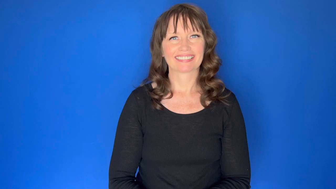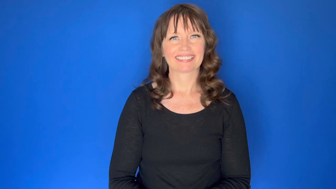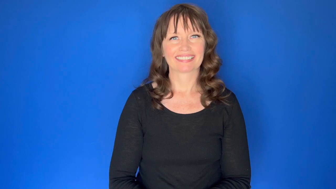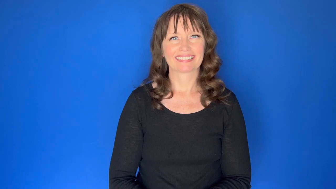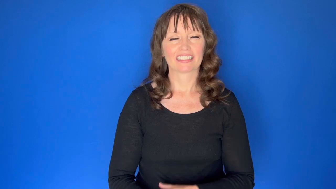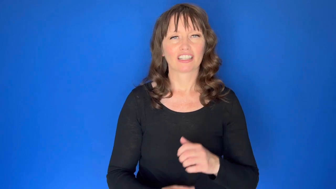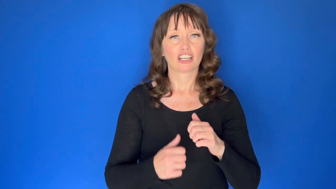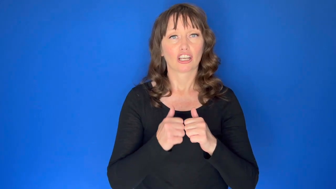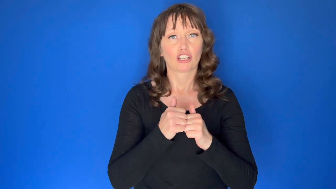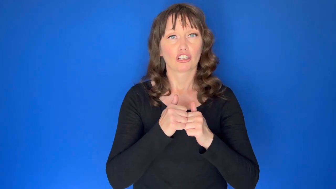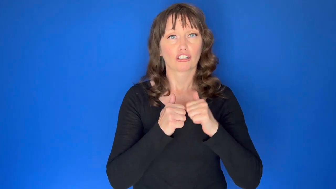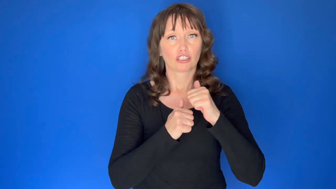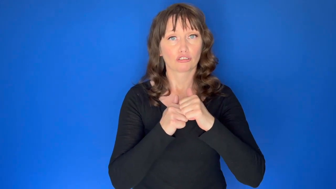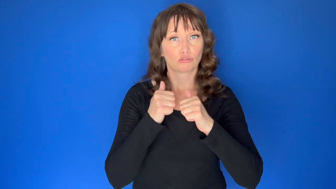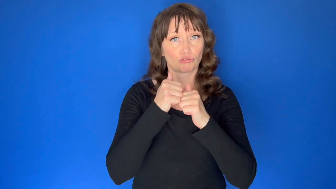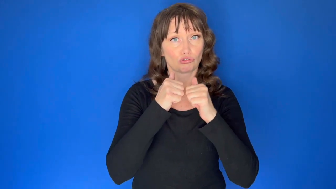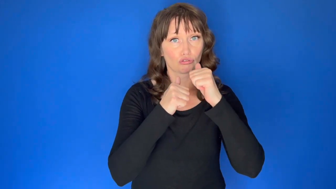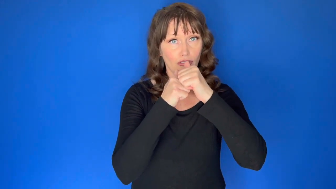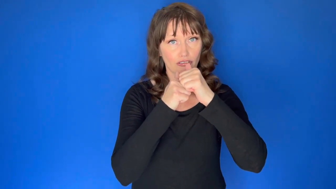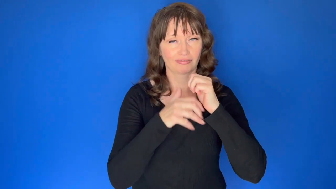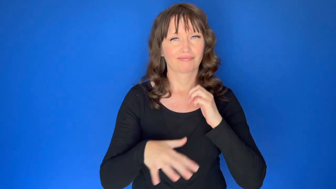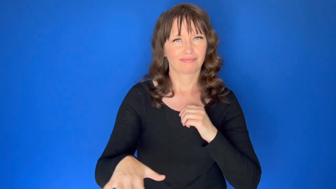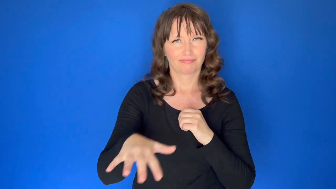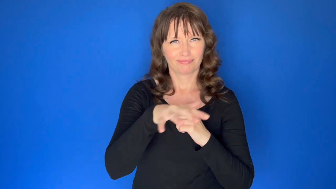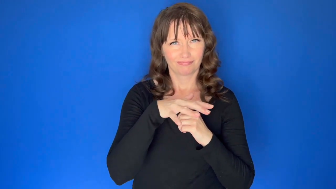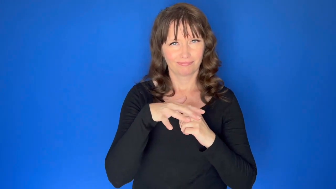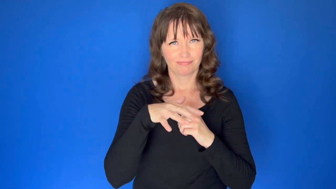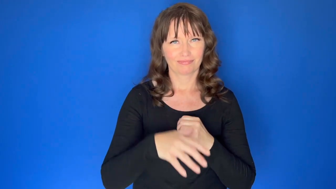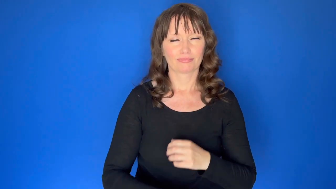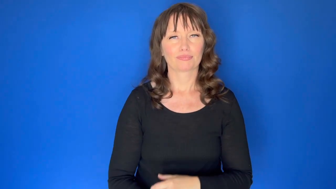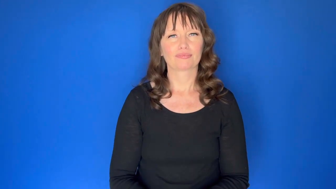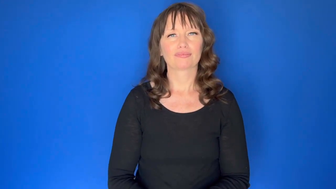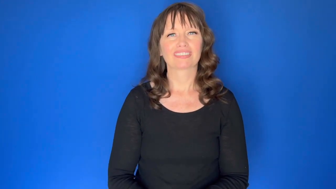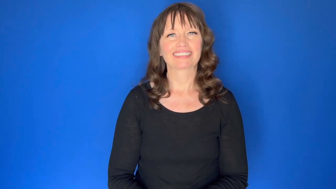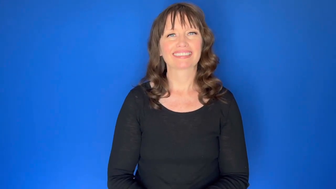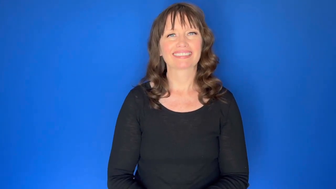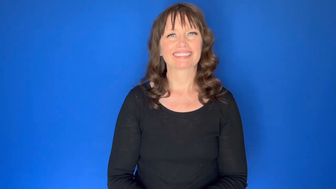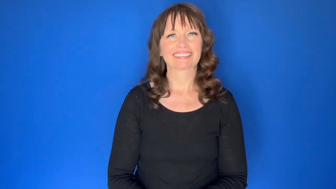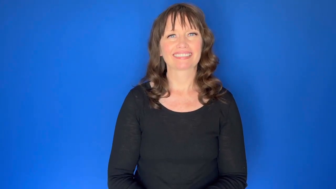construction site